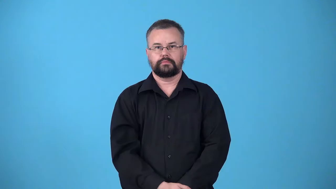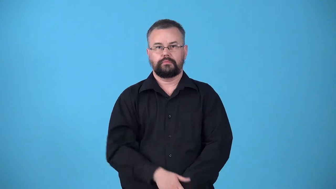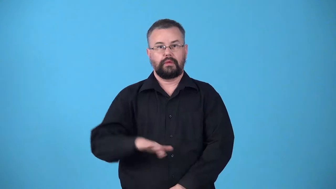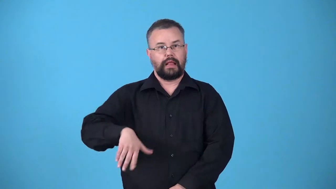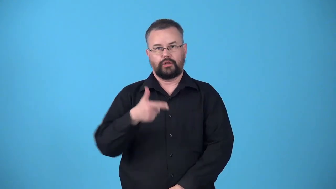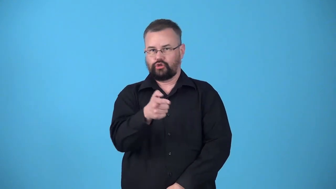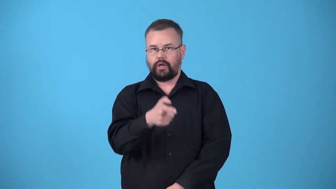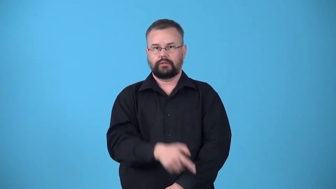undischarged-bullets not used yet